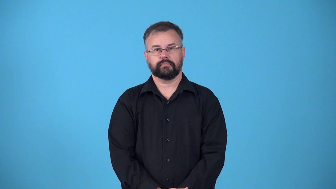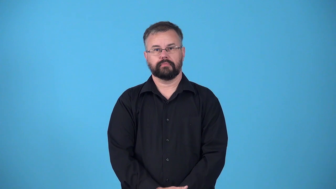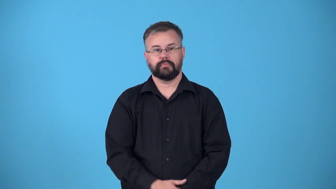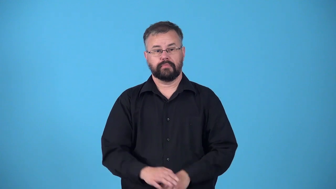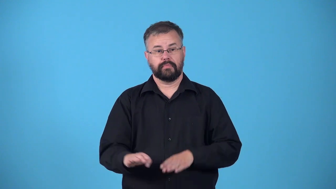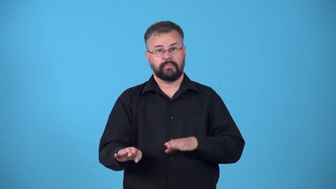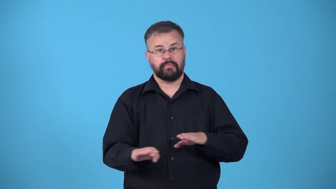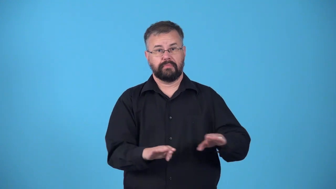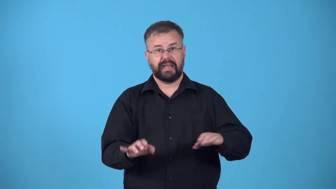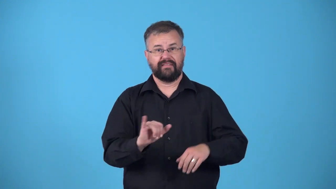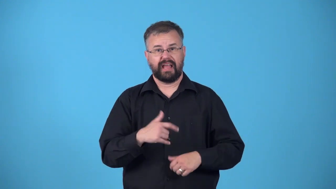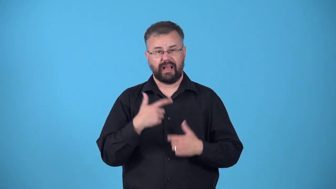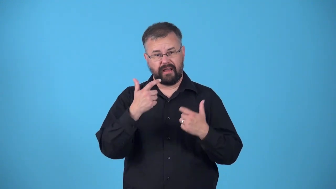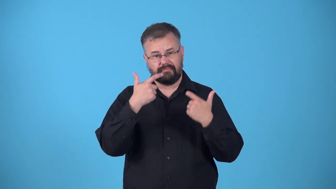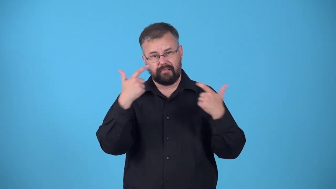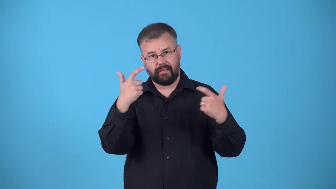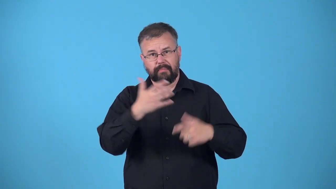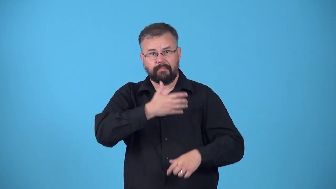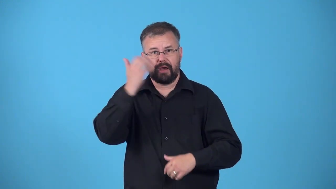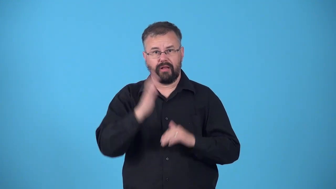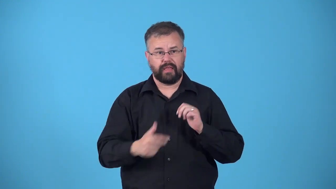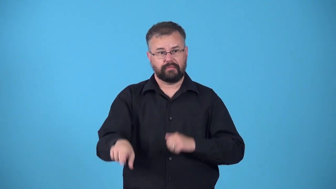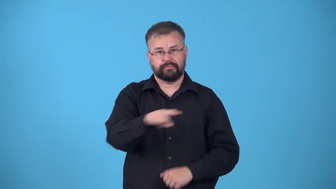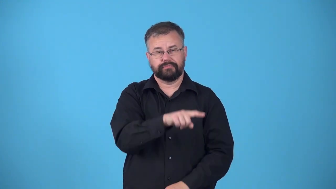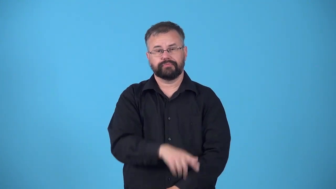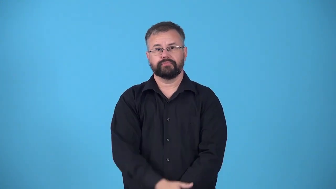get above yourself-to start to think or act like you are better than others